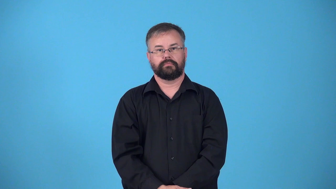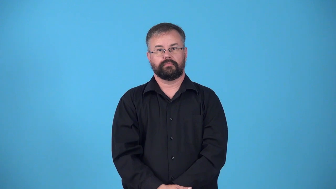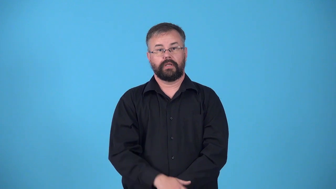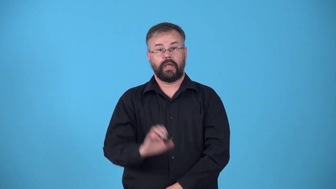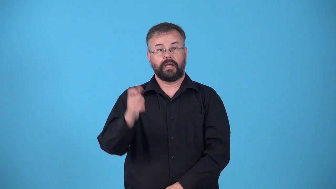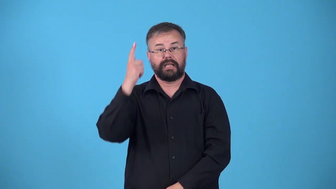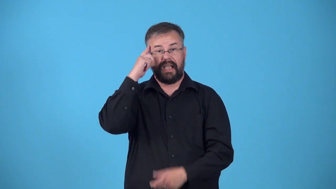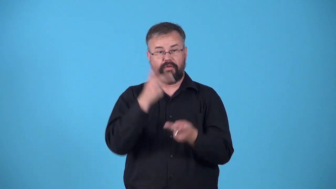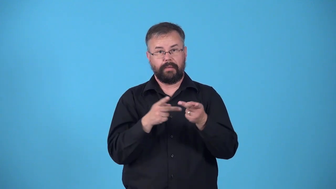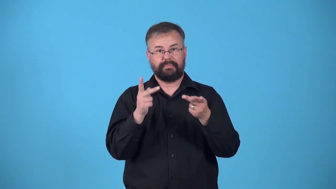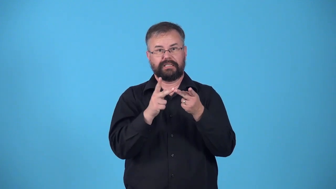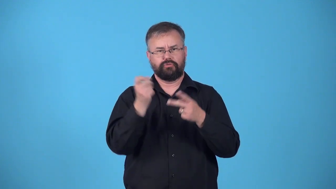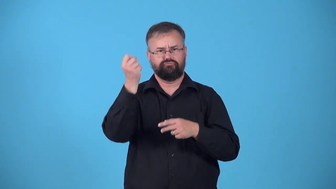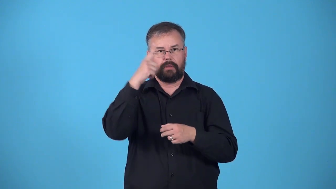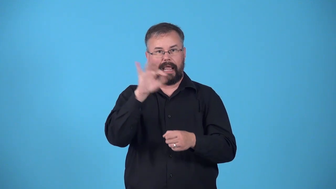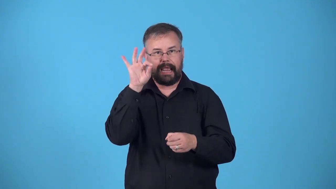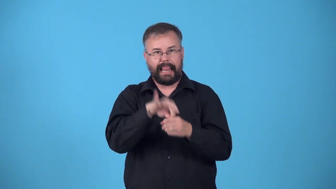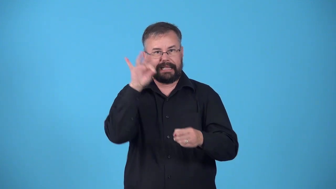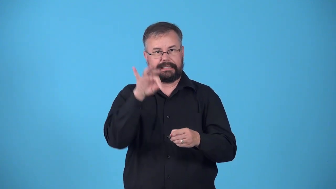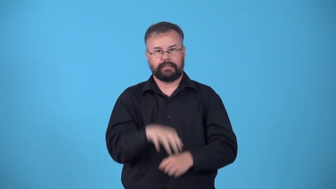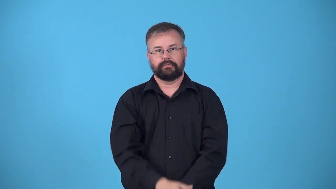elected office